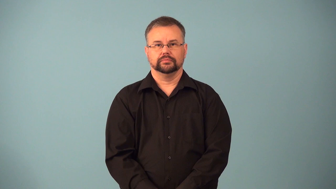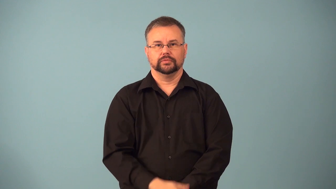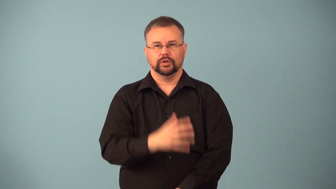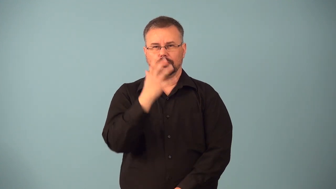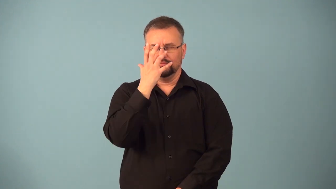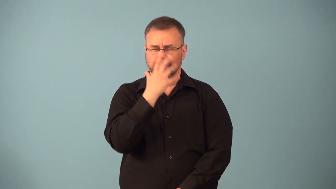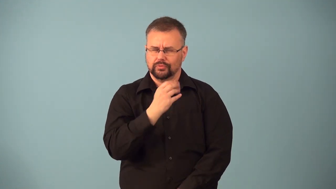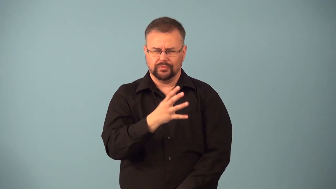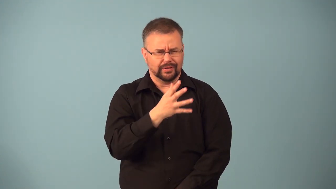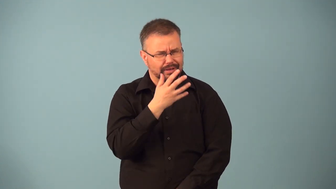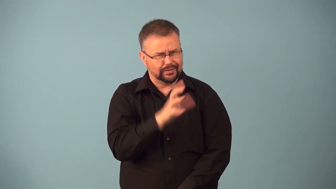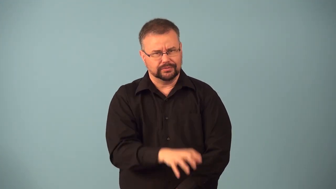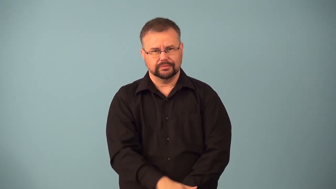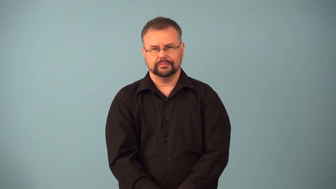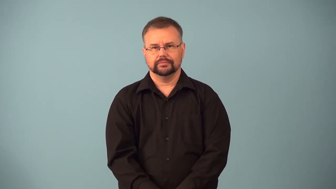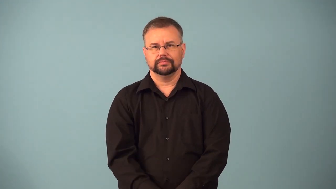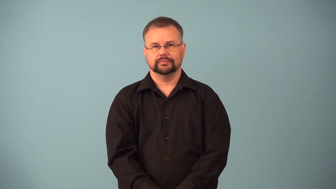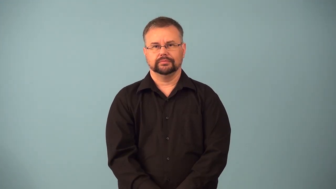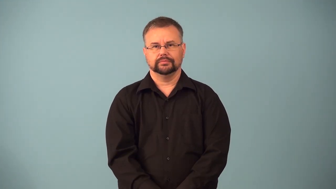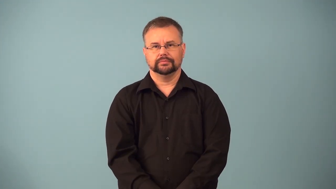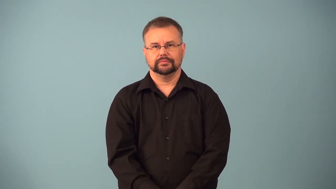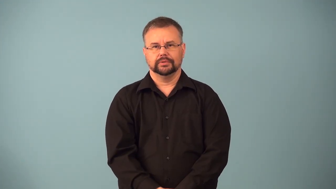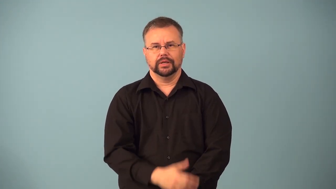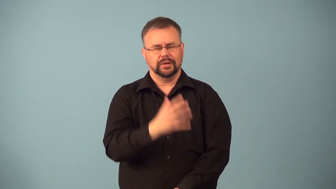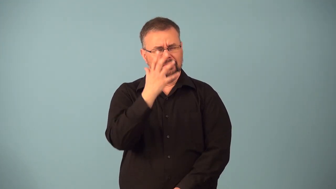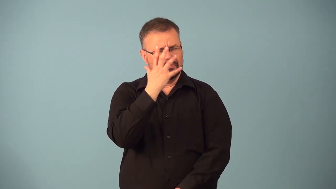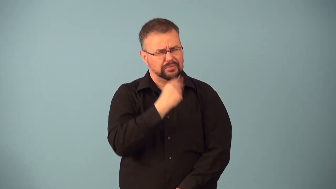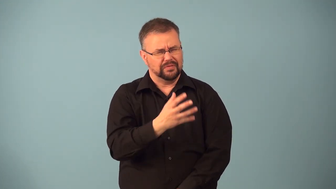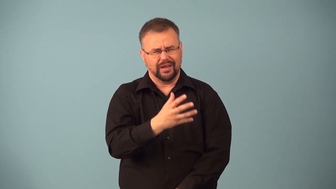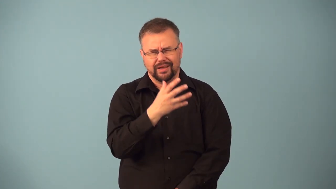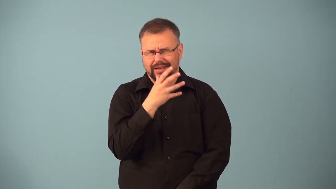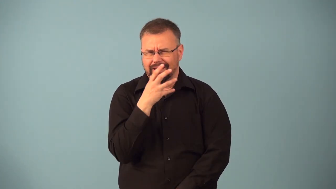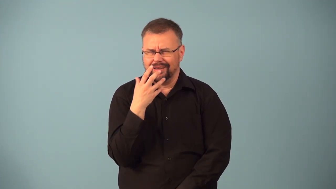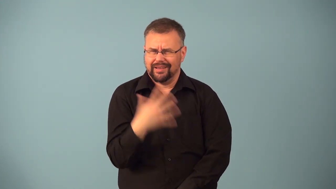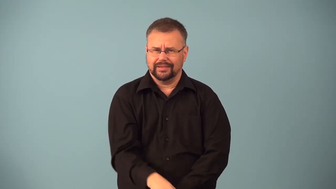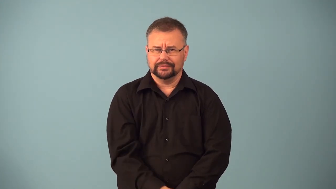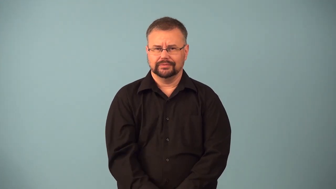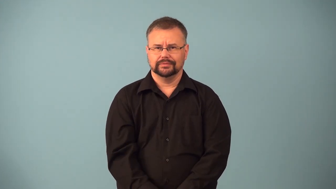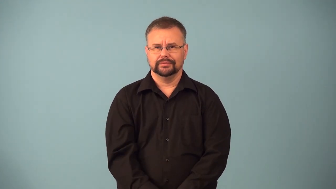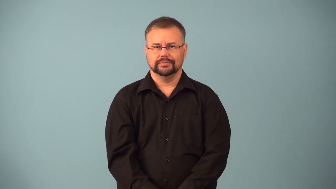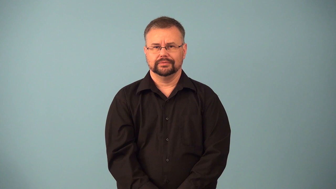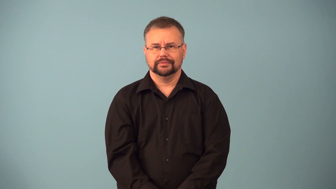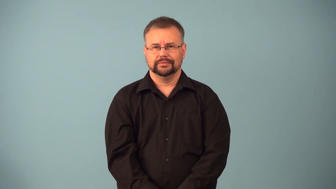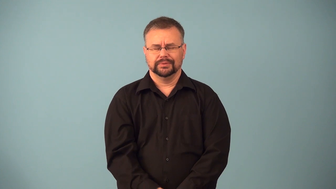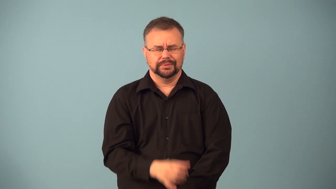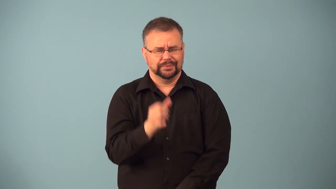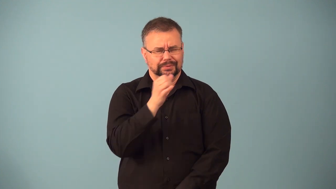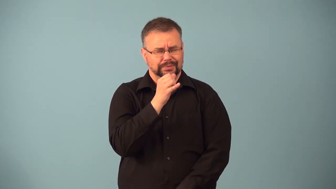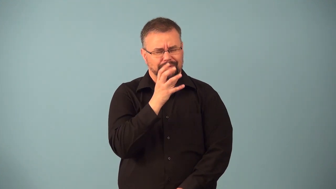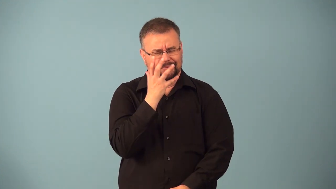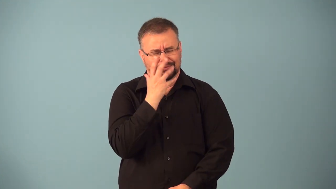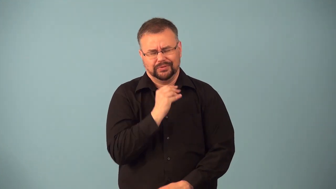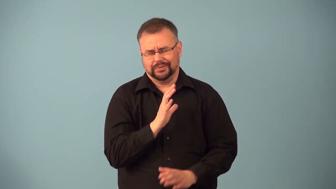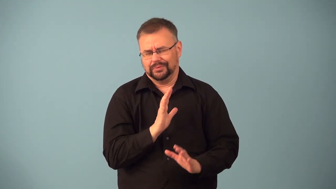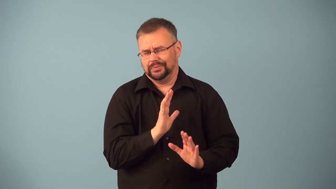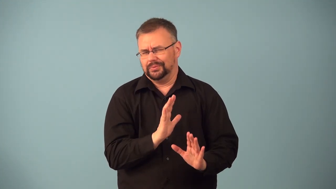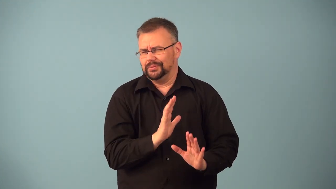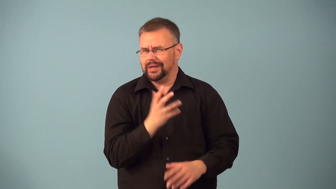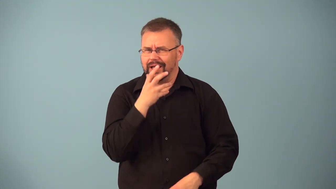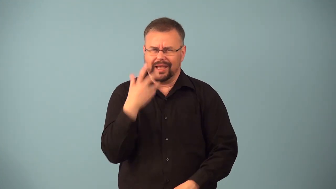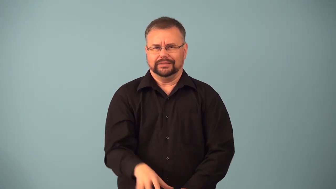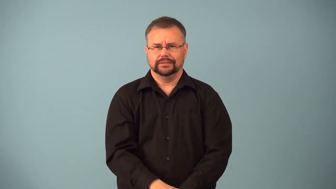foxy